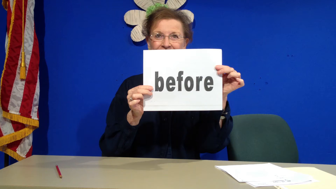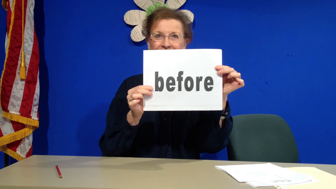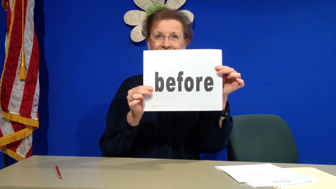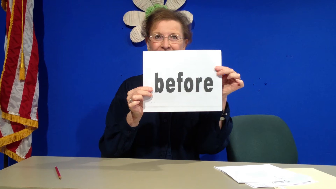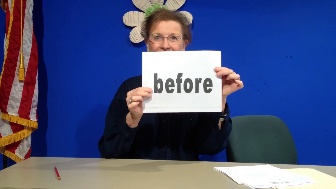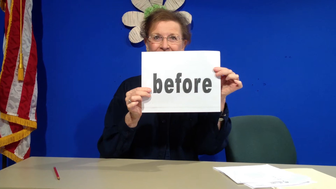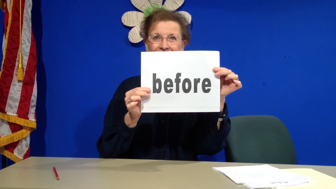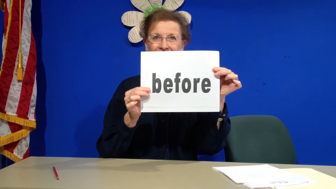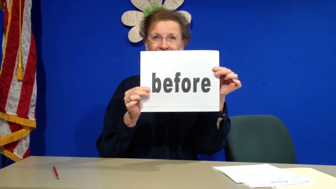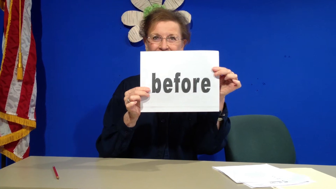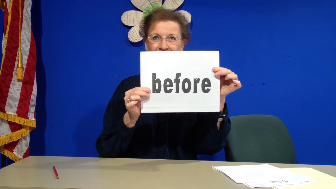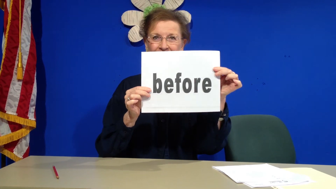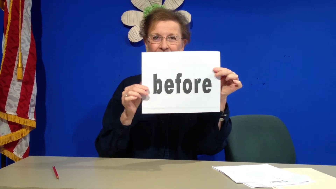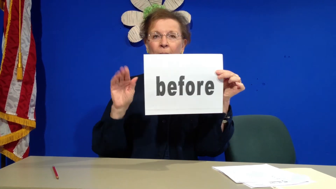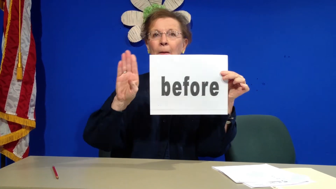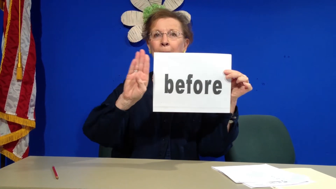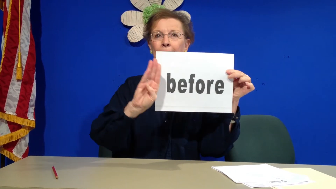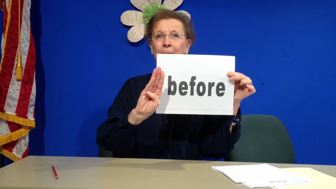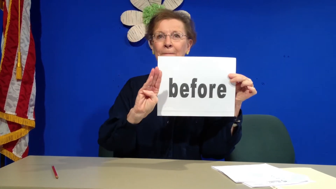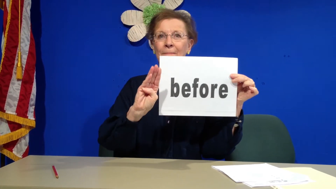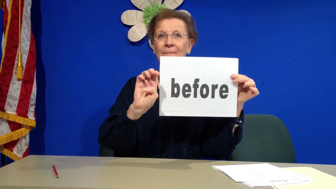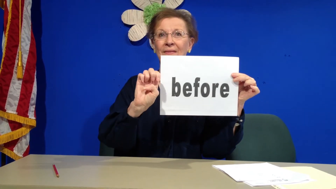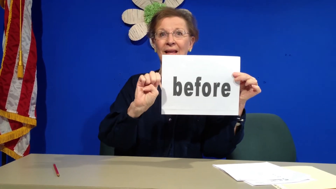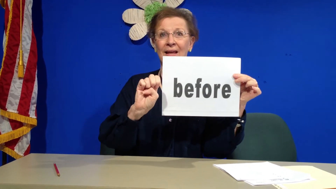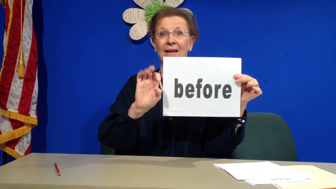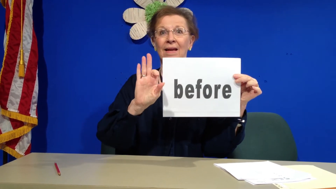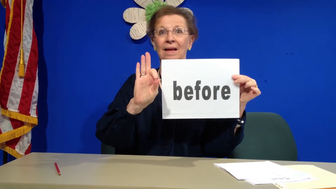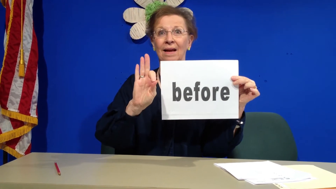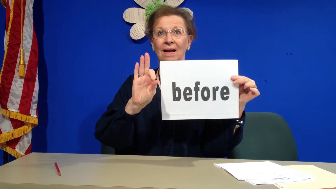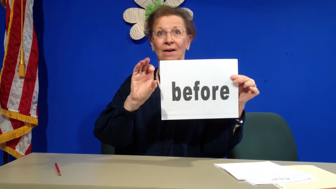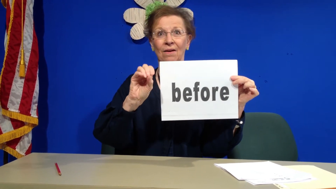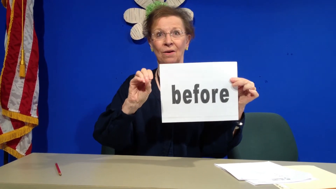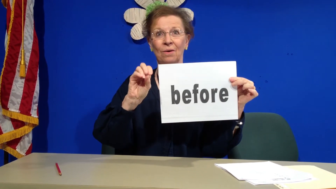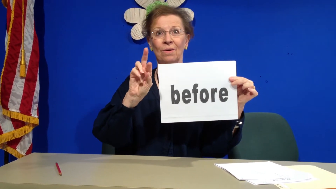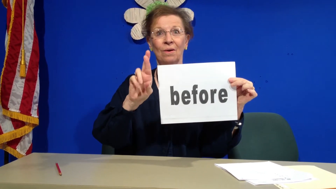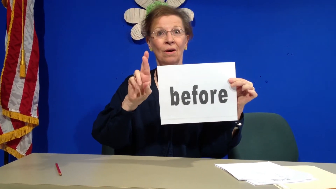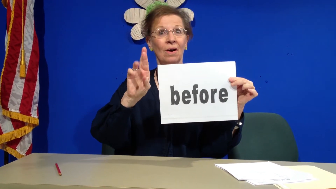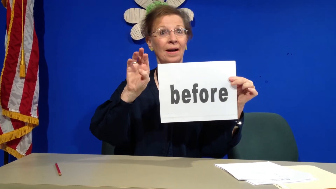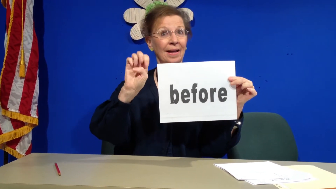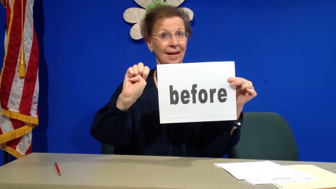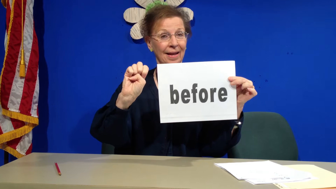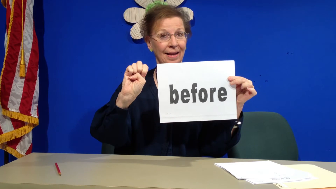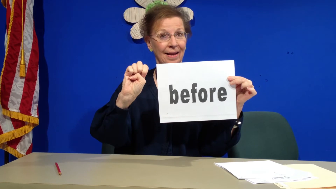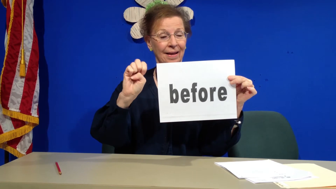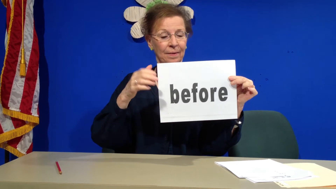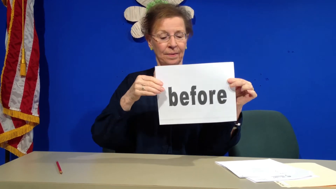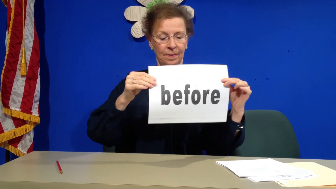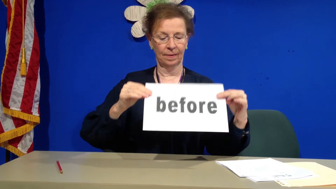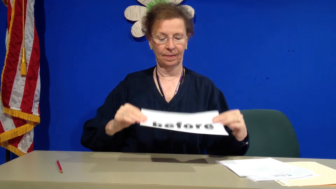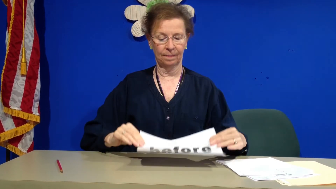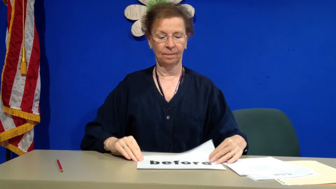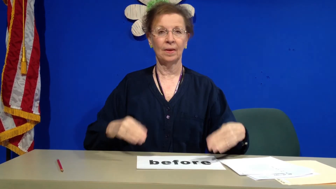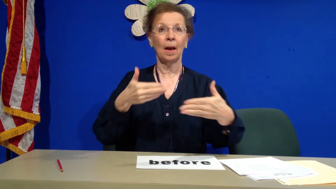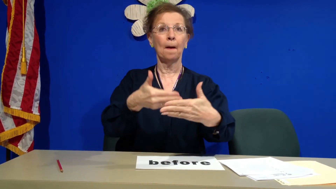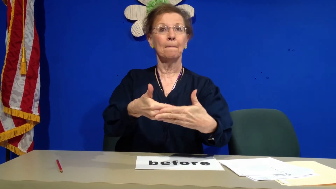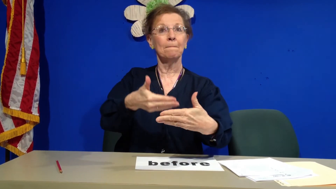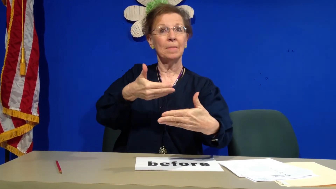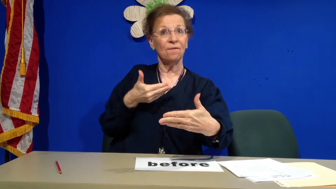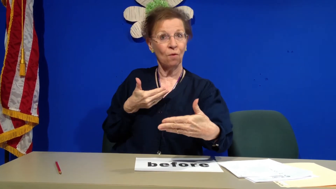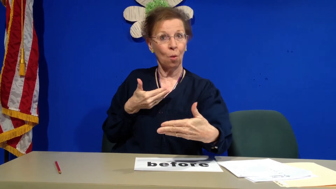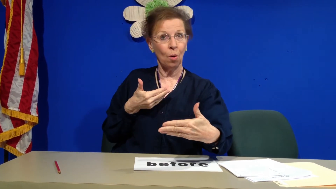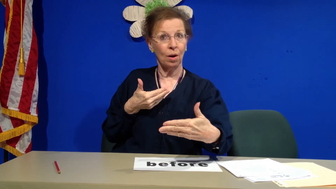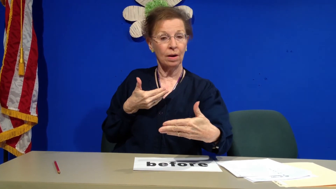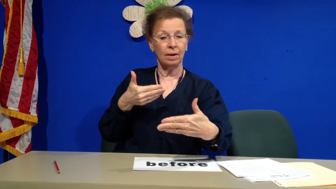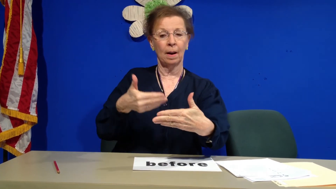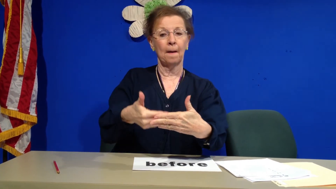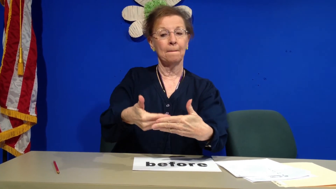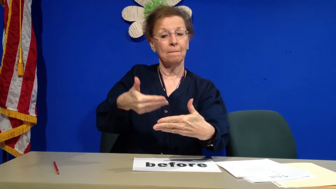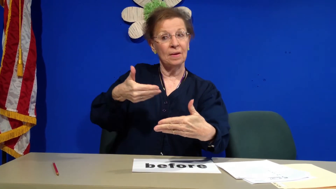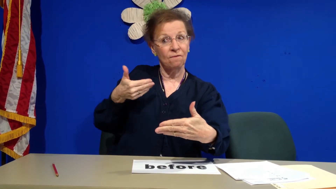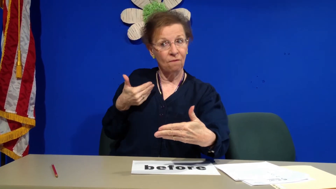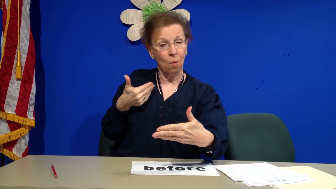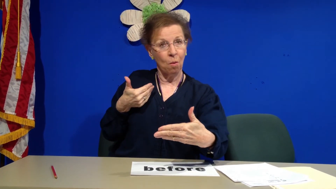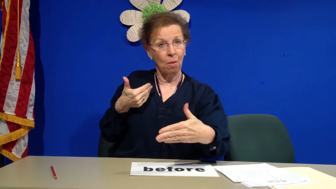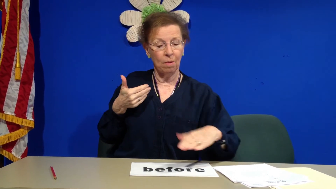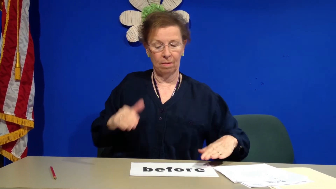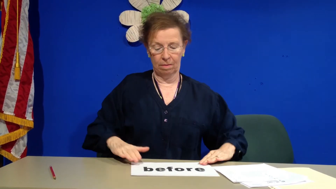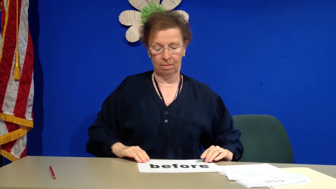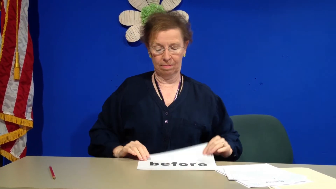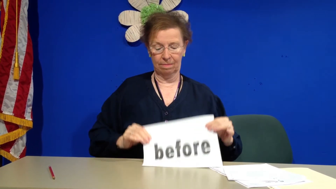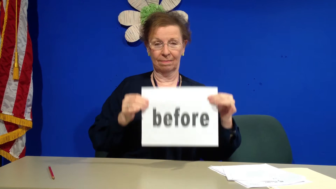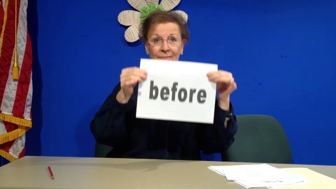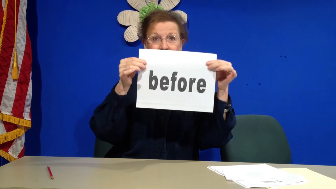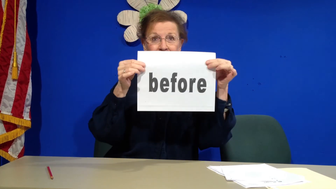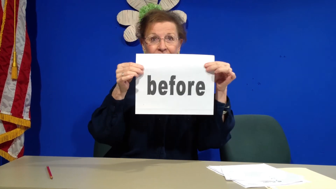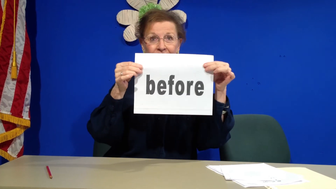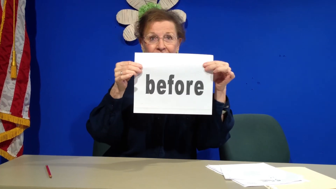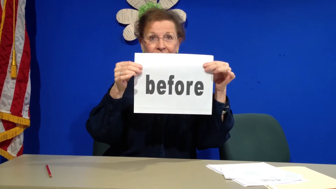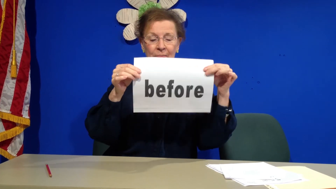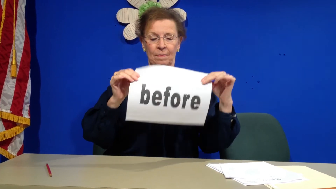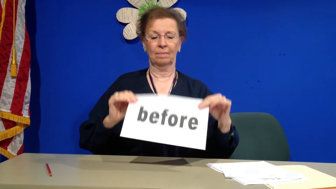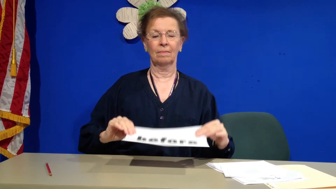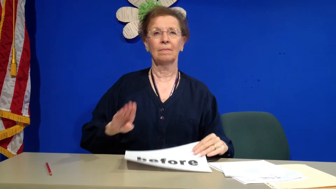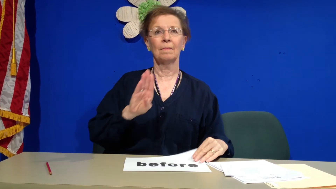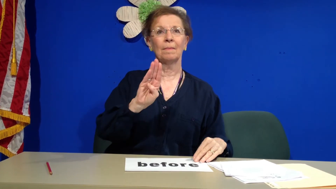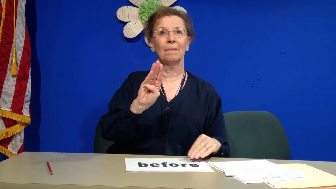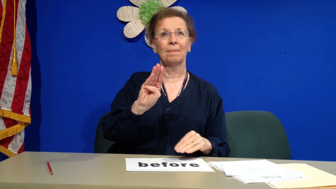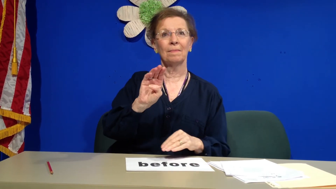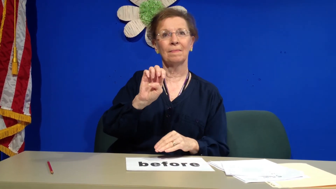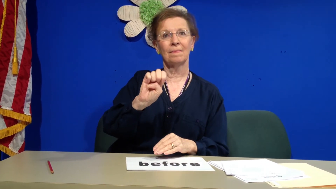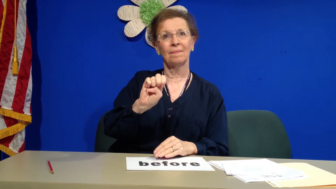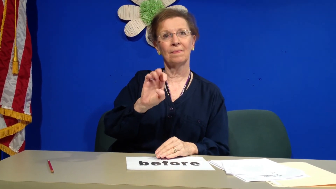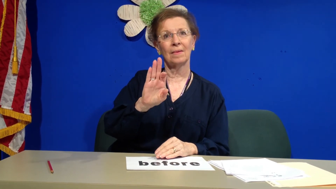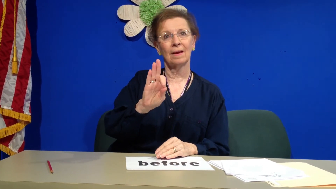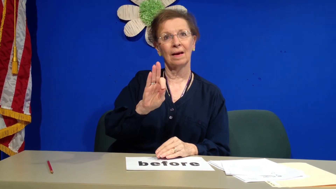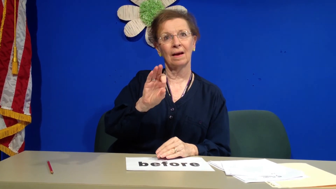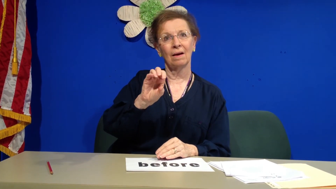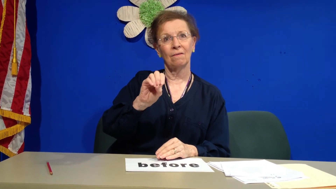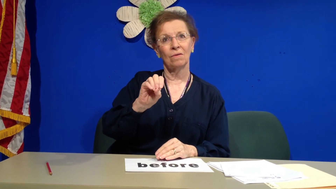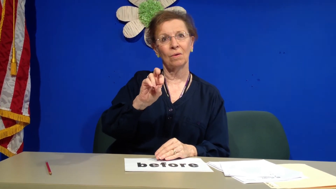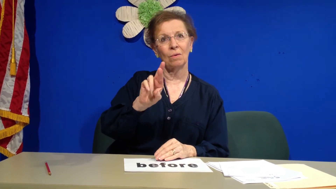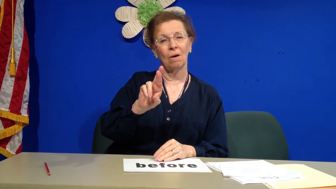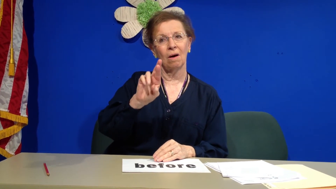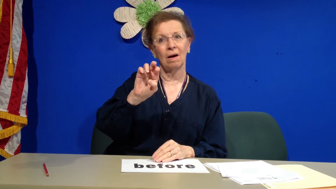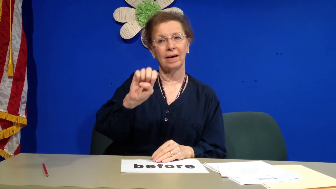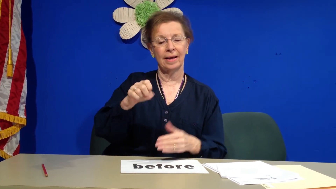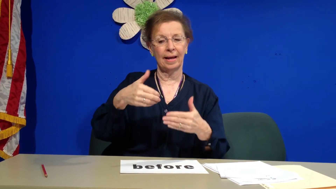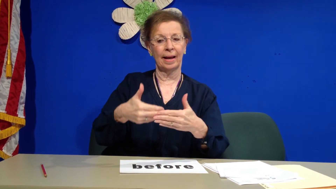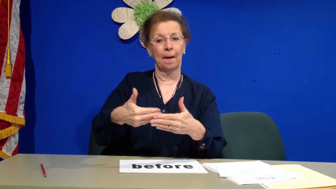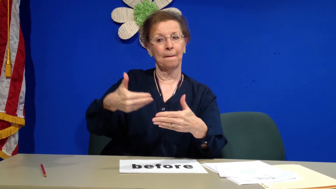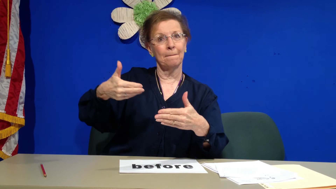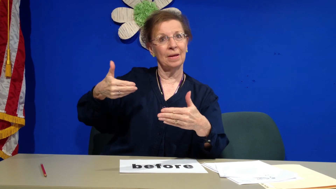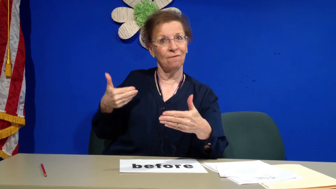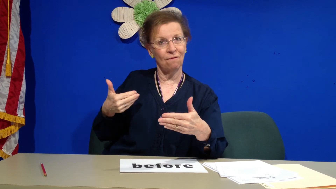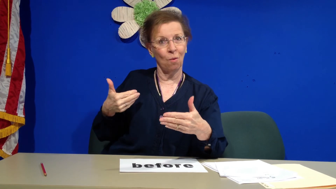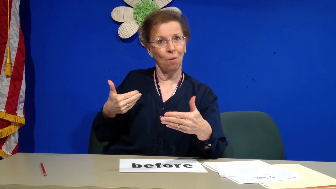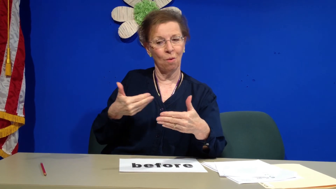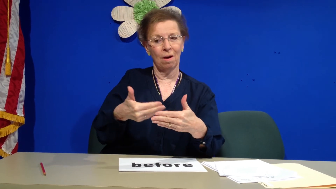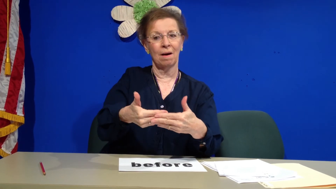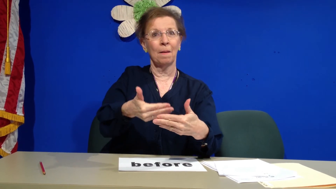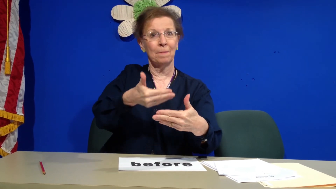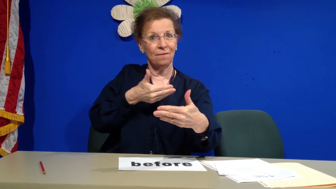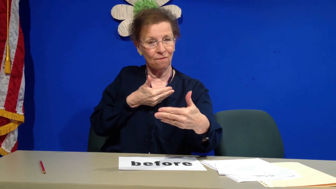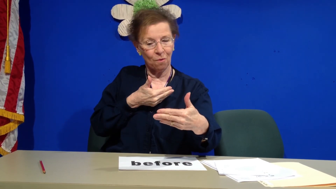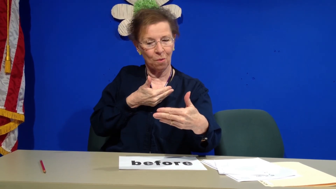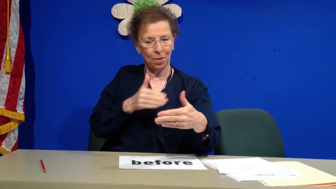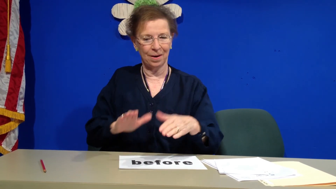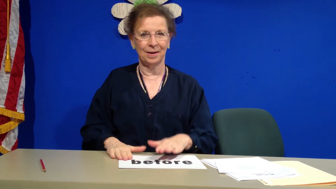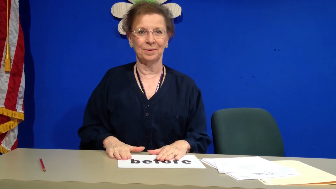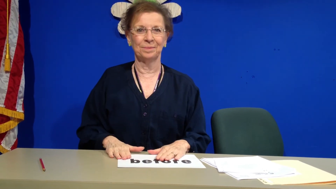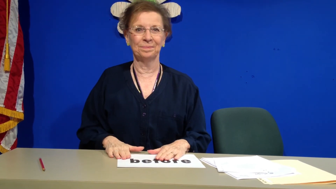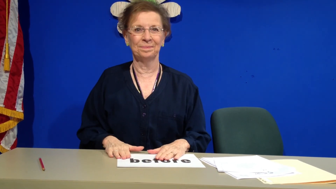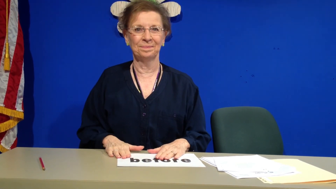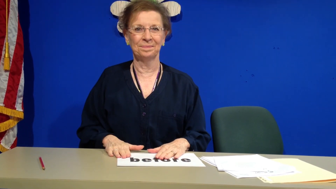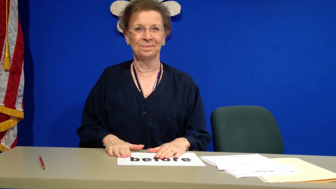before